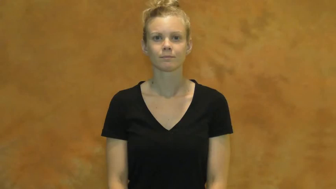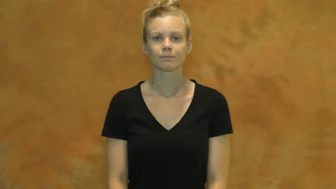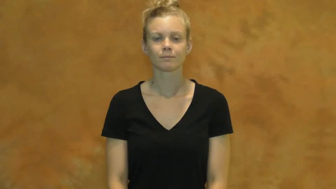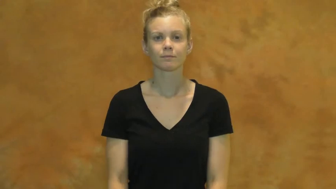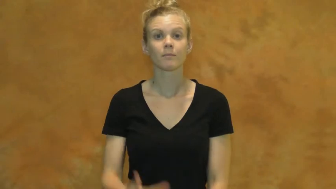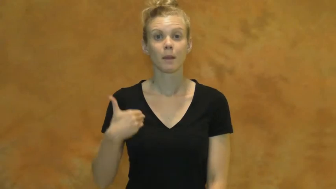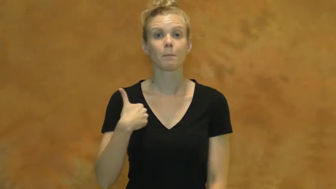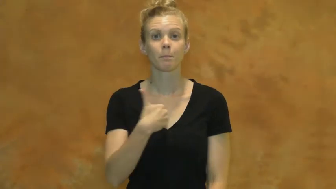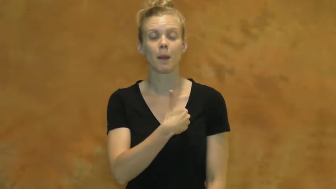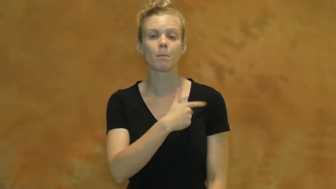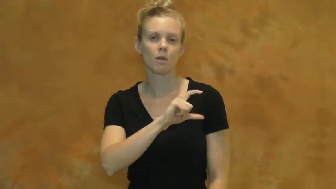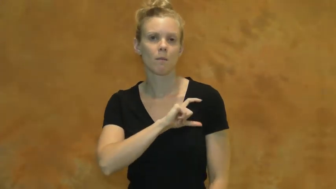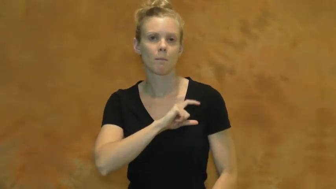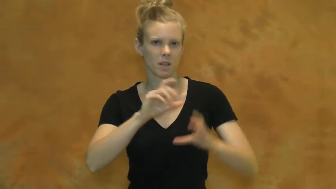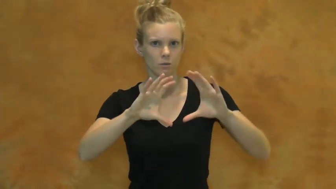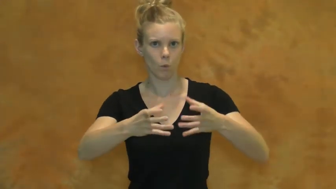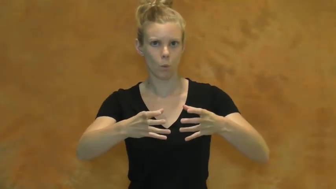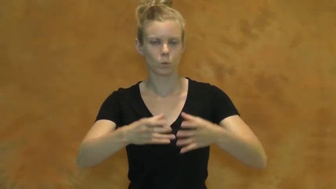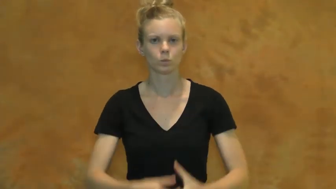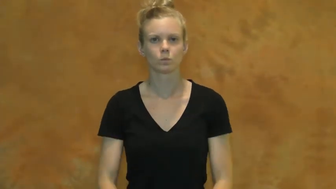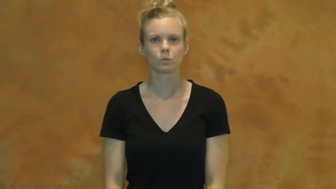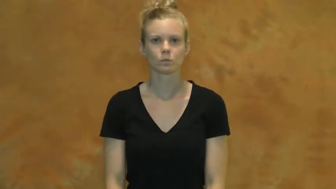police officer